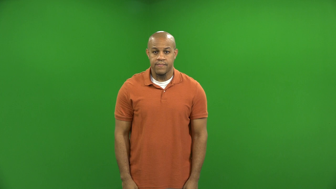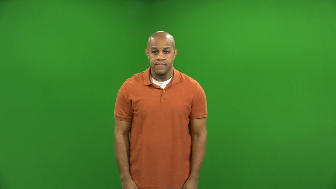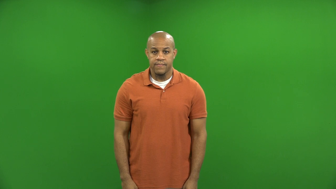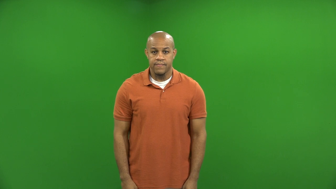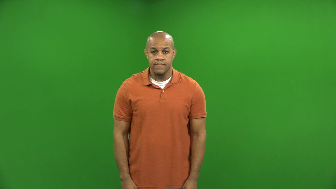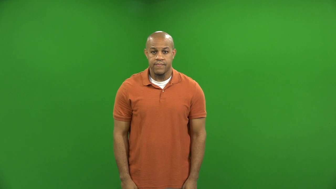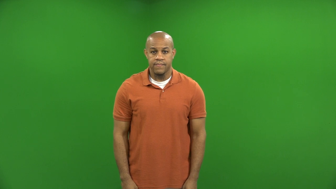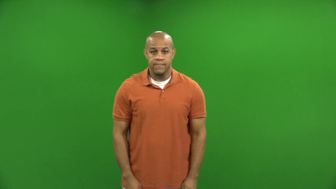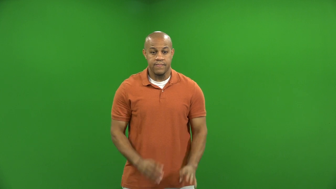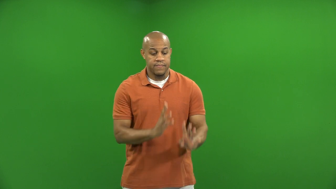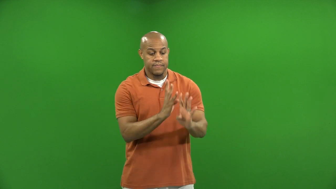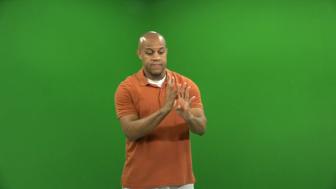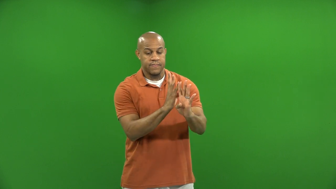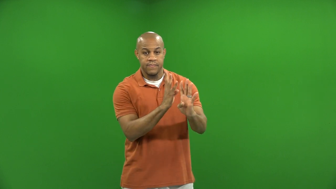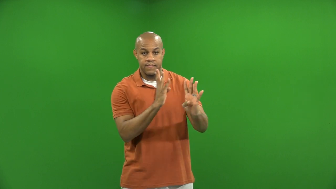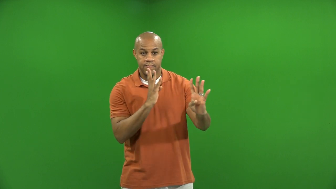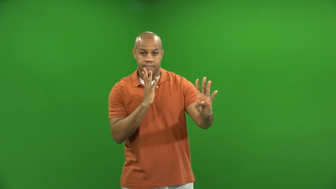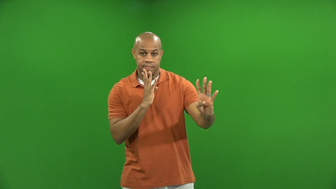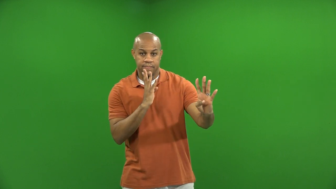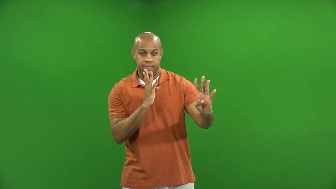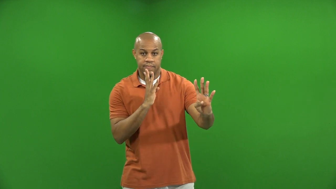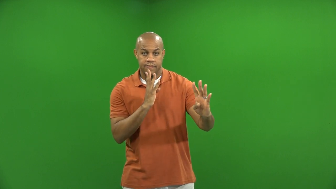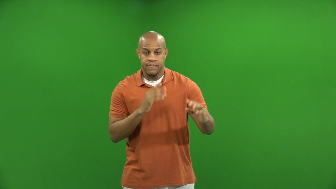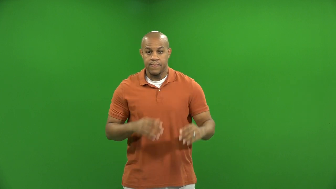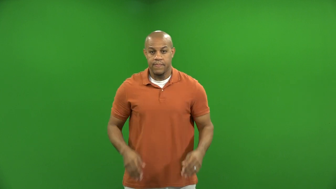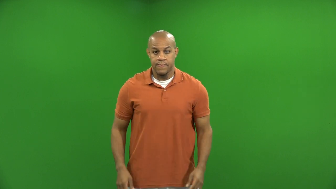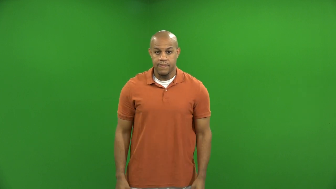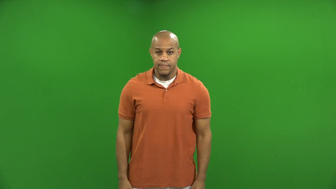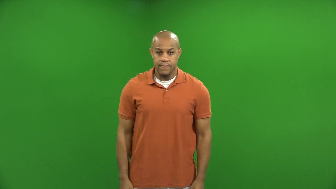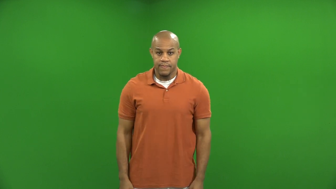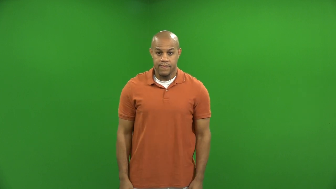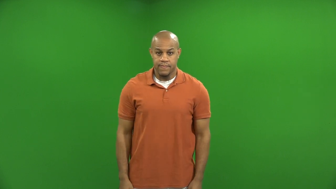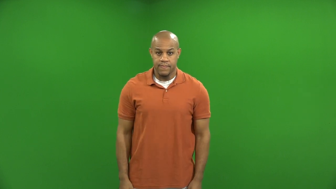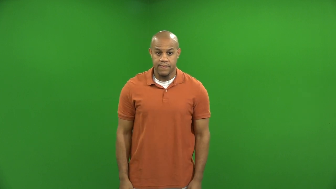Line up